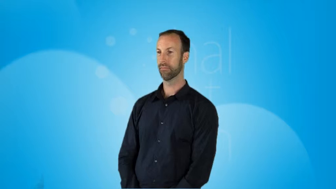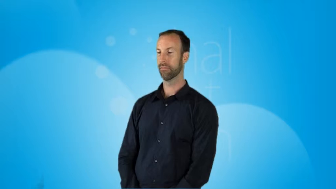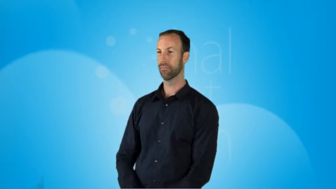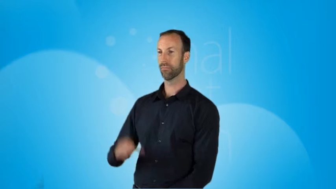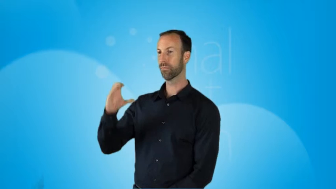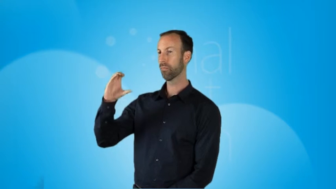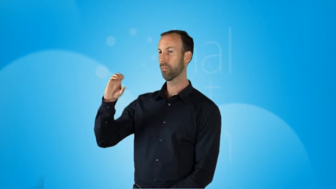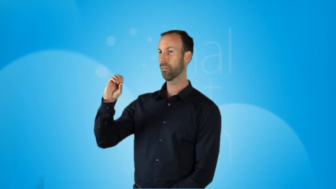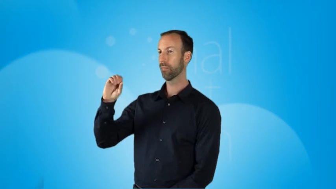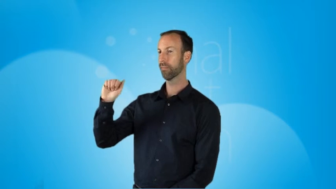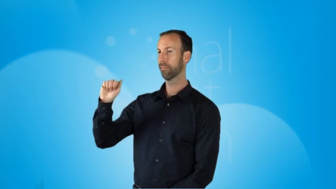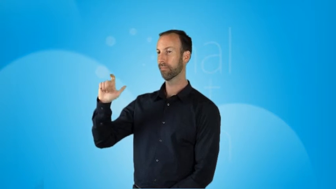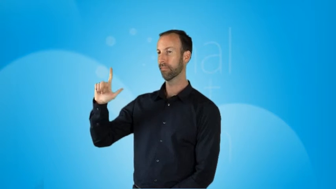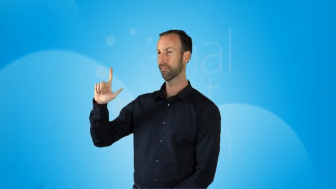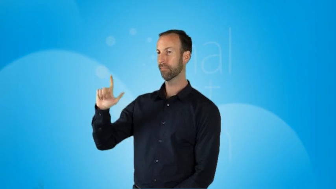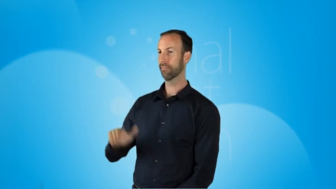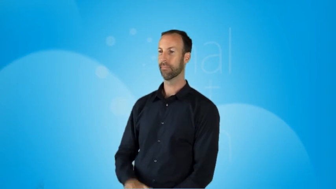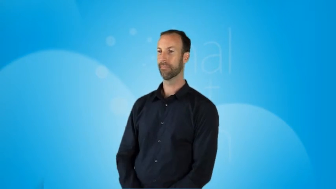coal